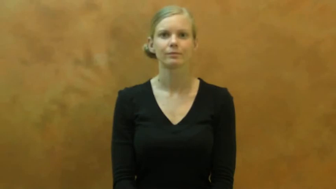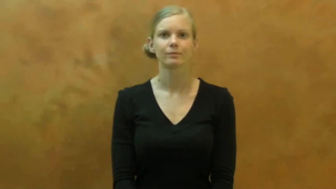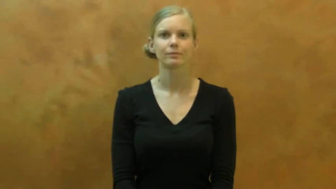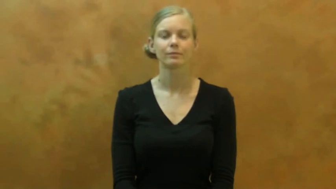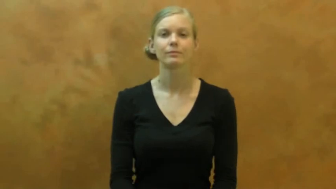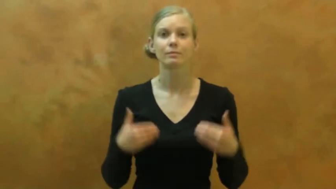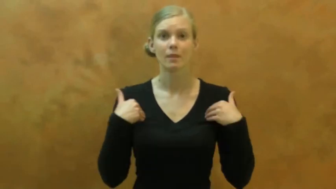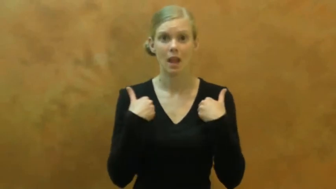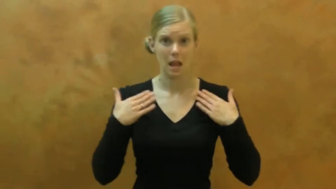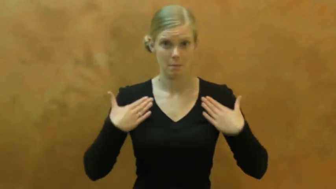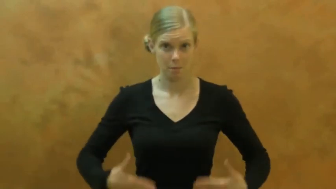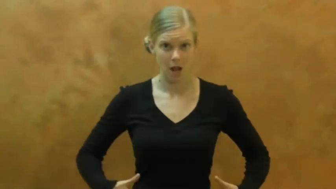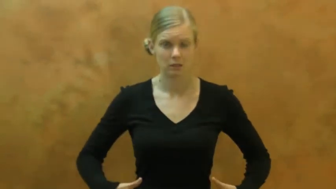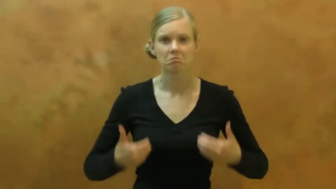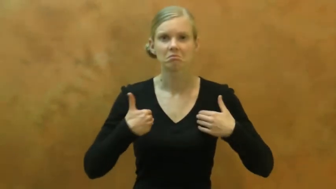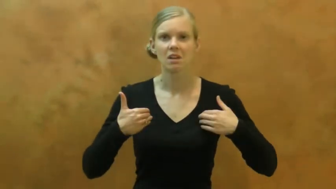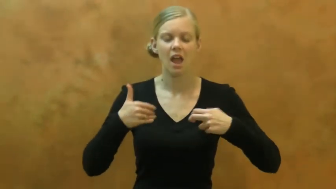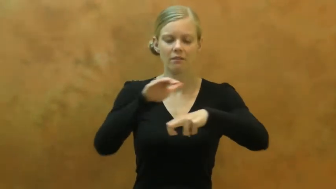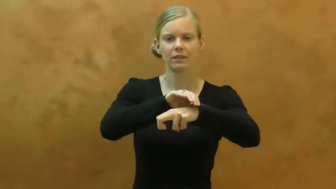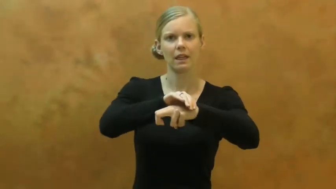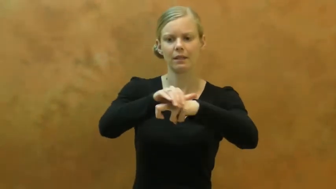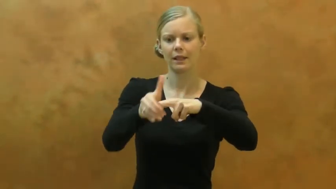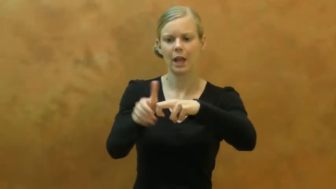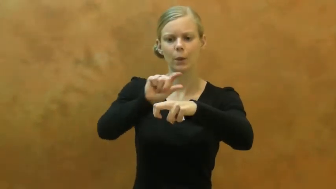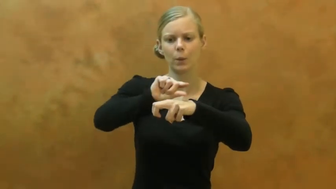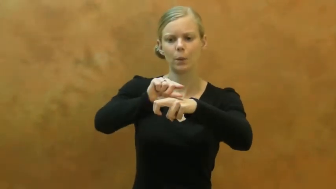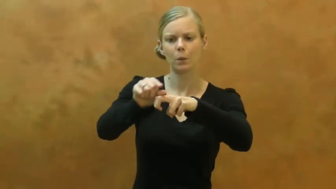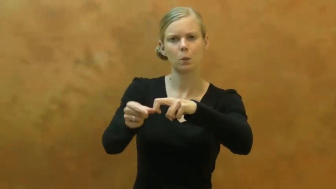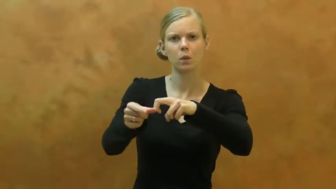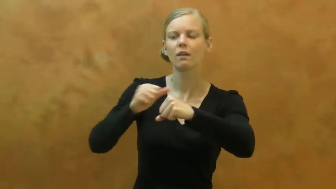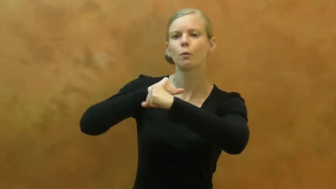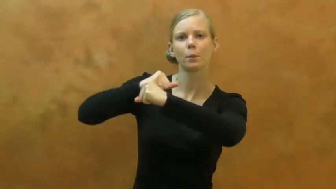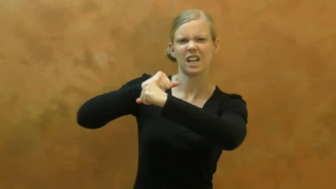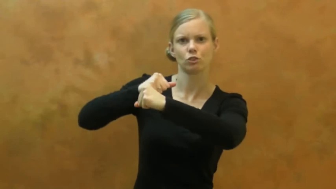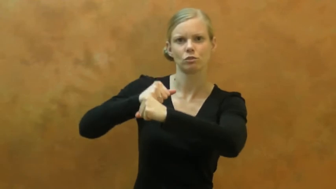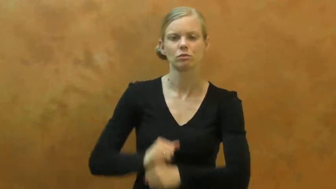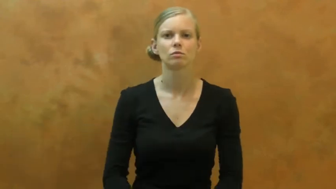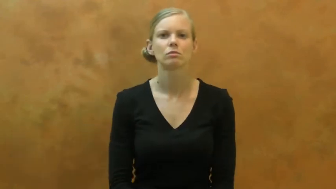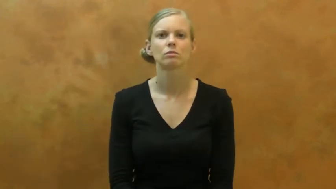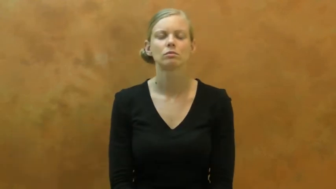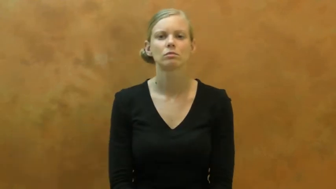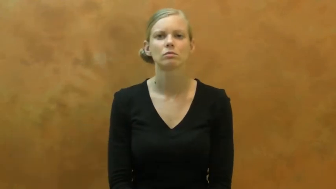skin